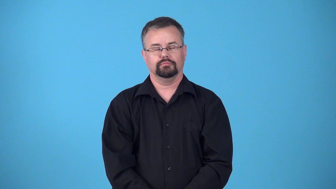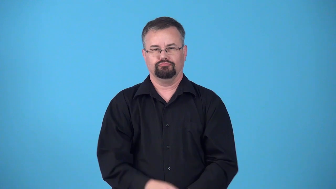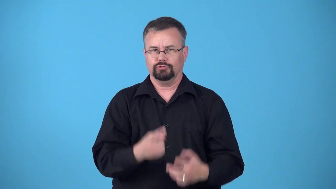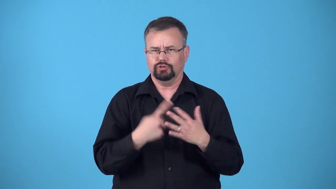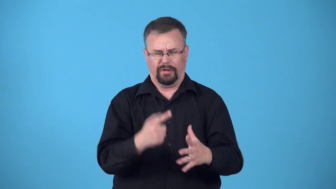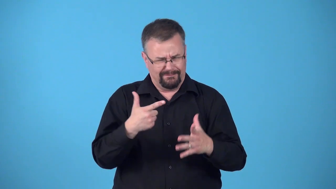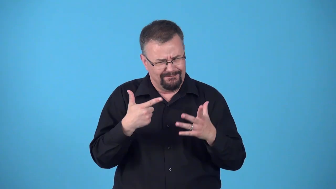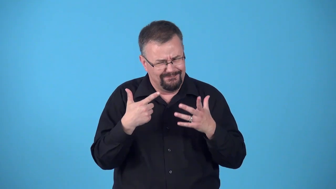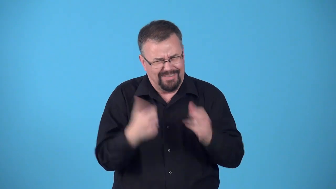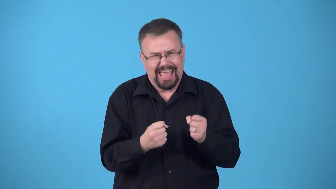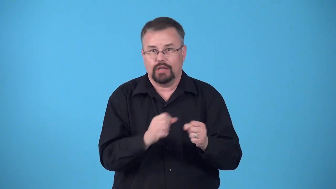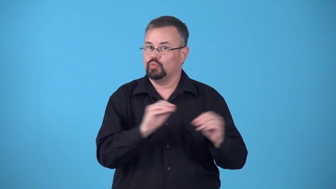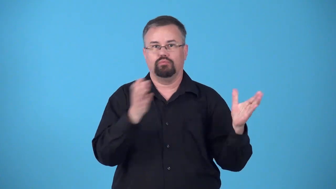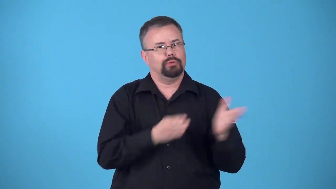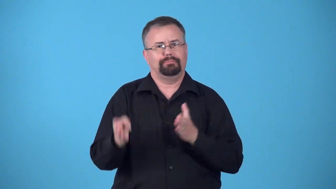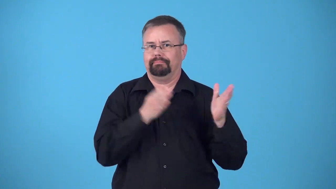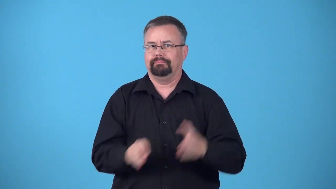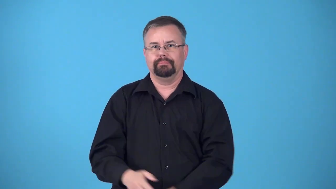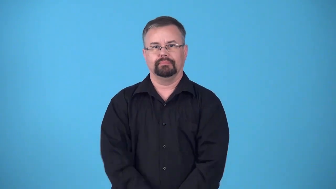out of the gate running